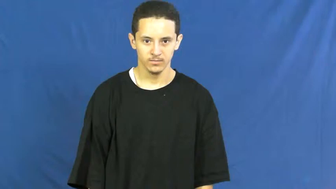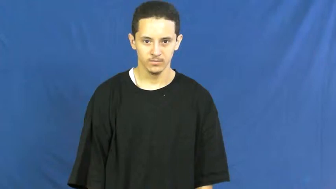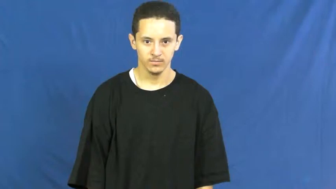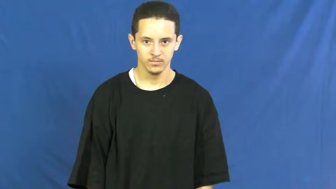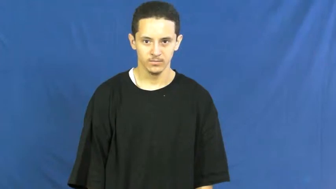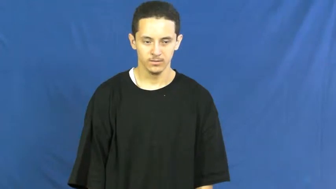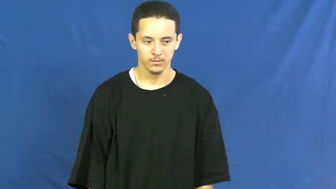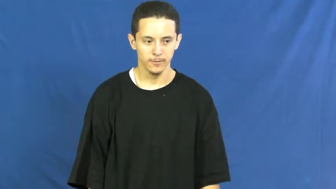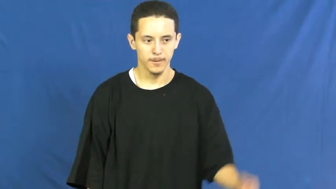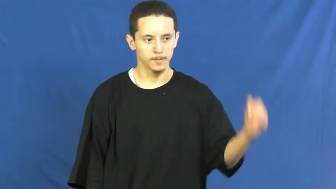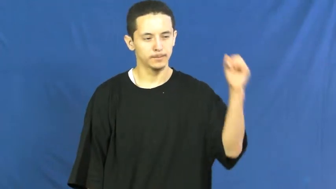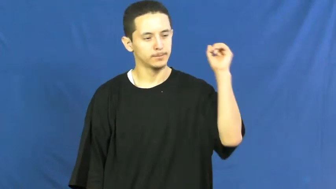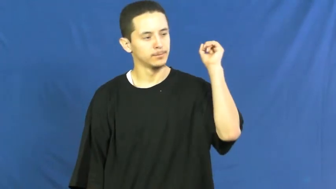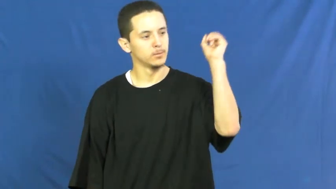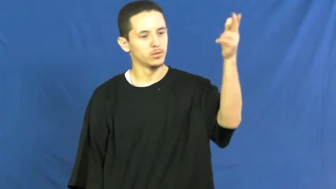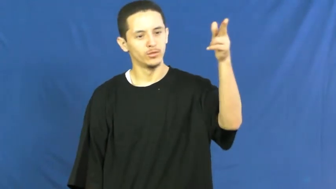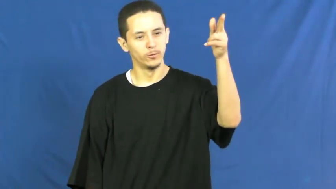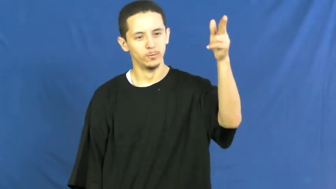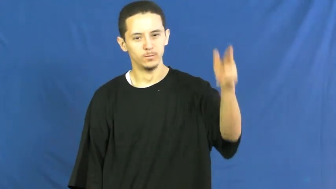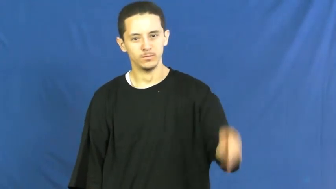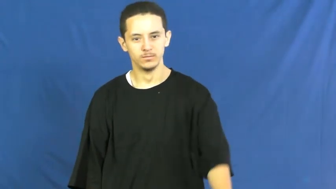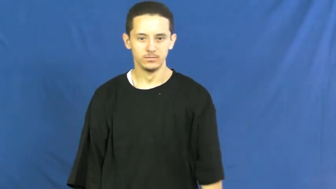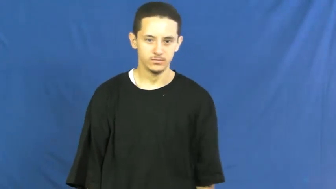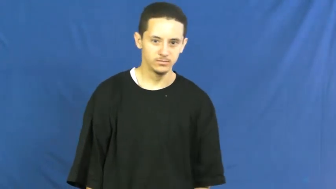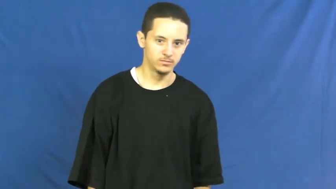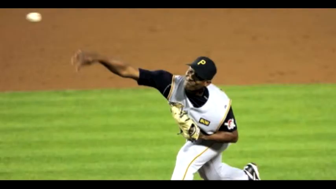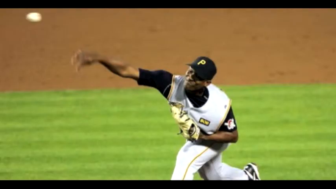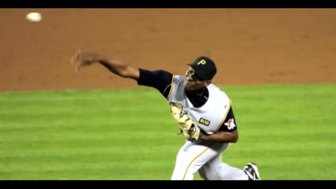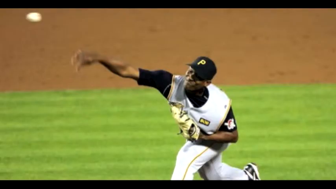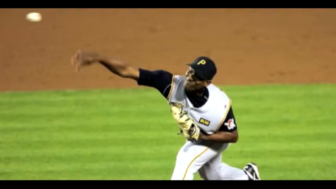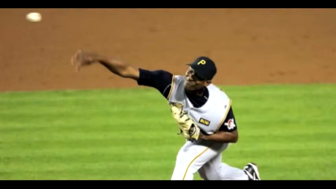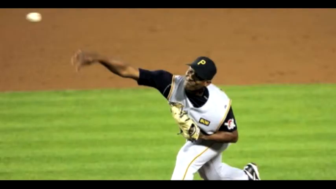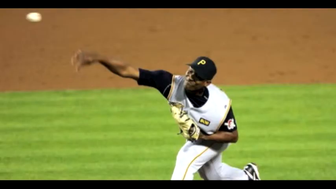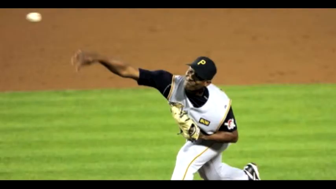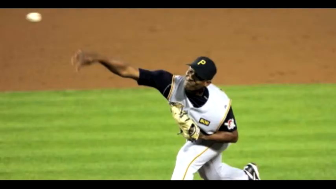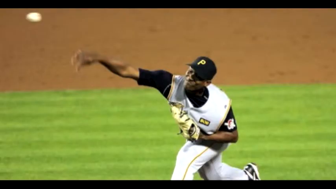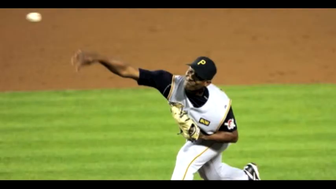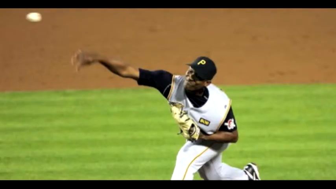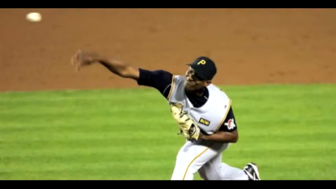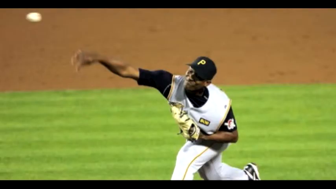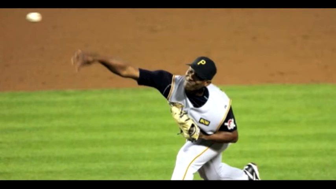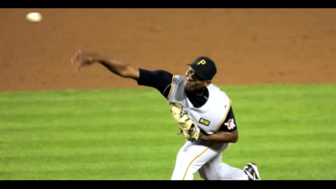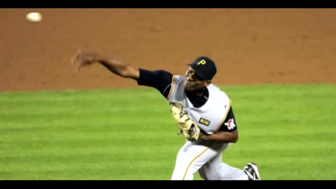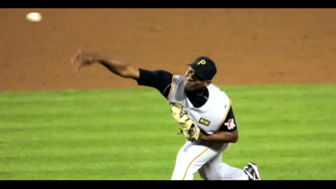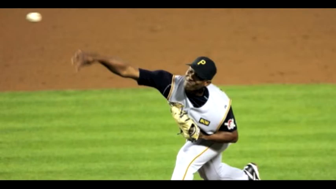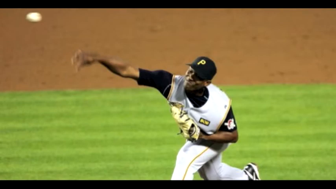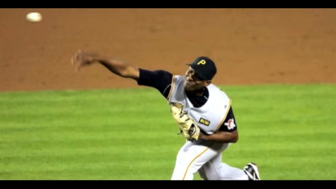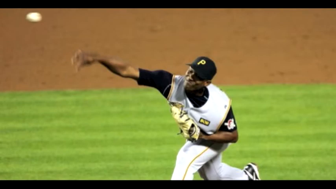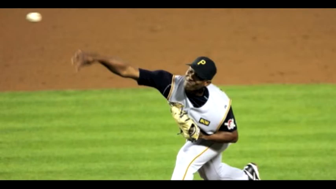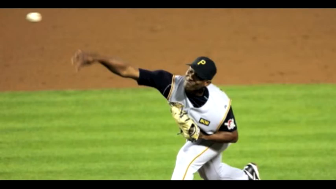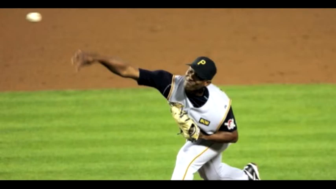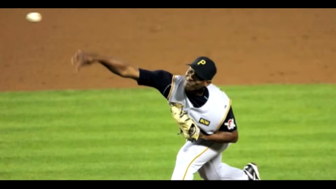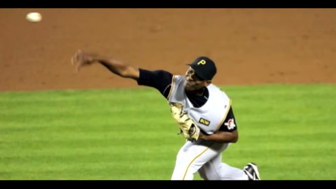throw,chuck,sling